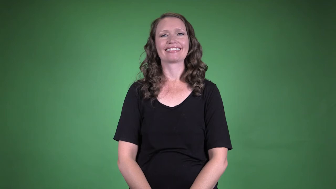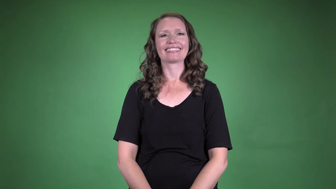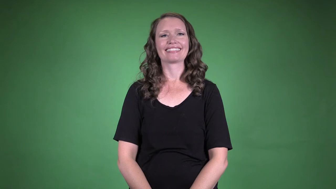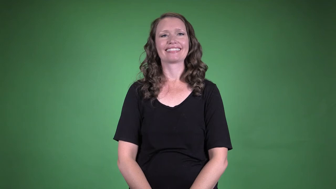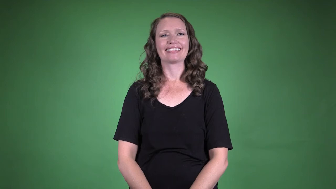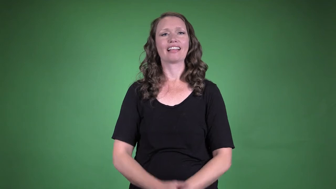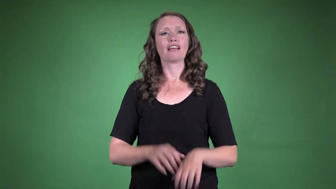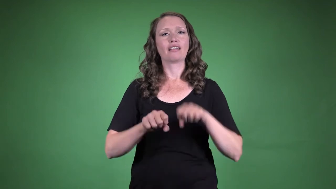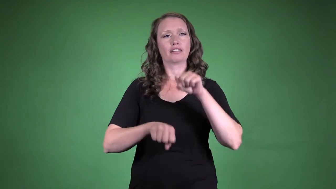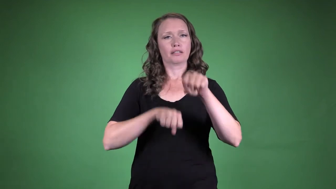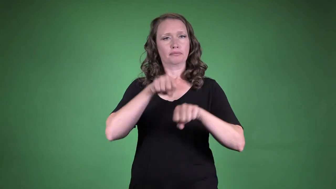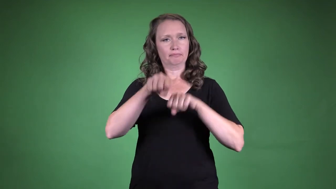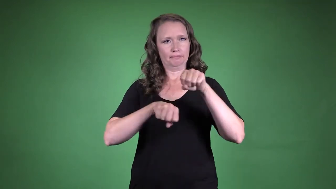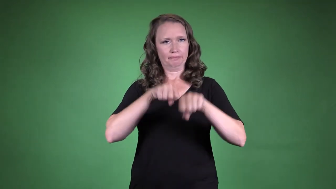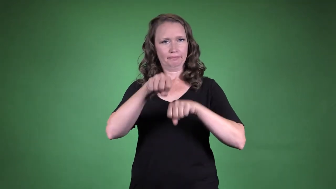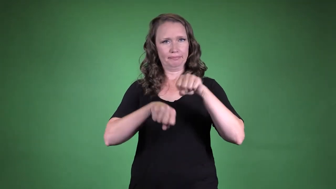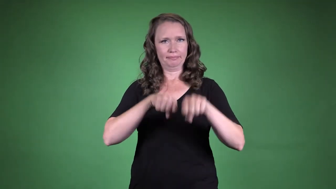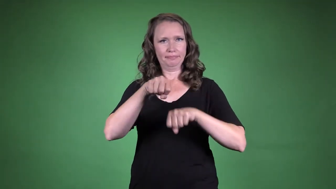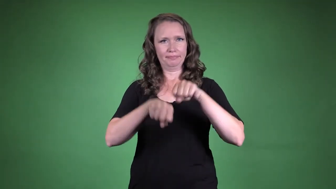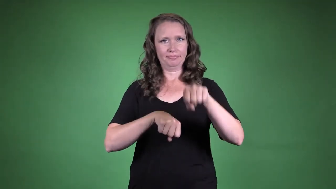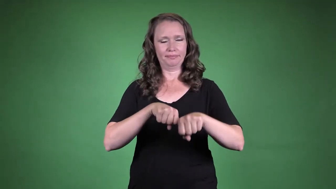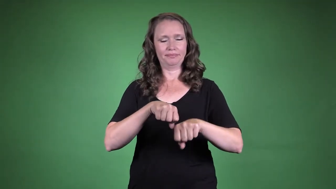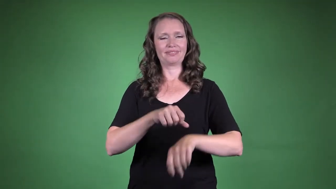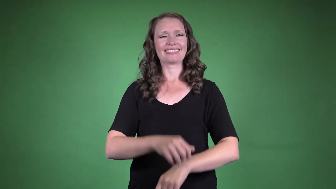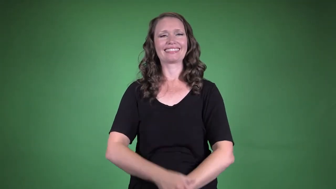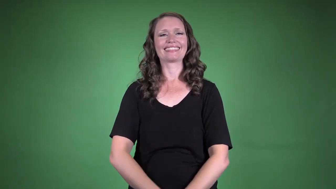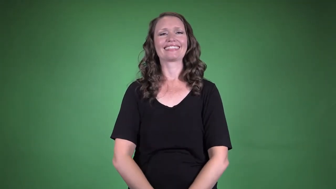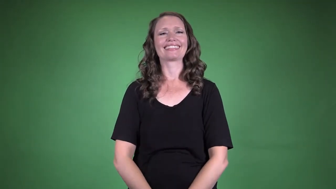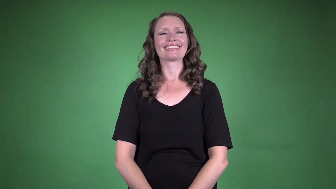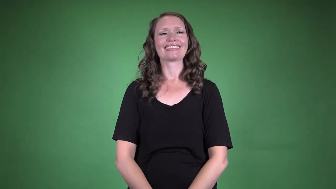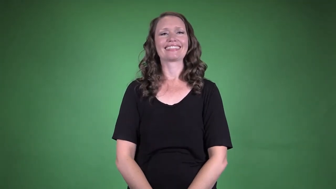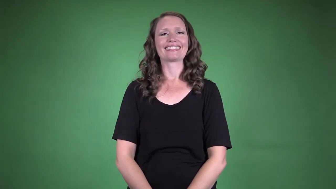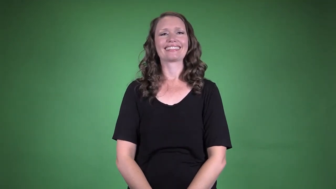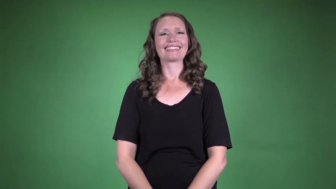biking